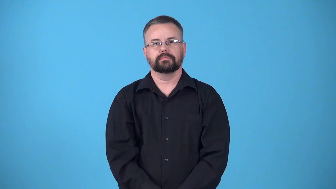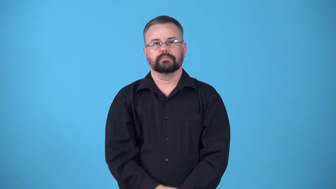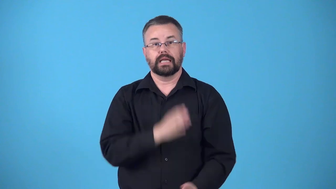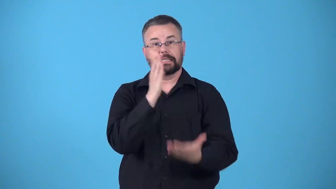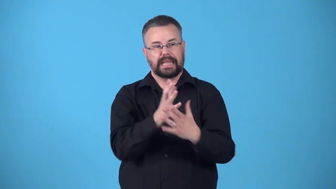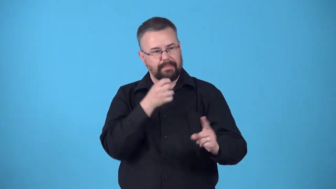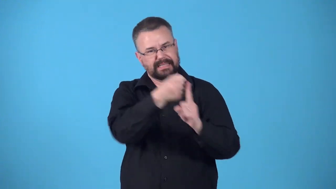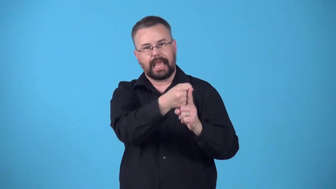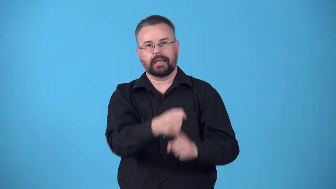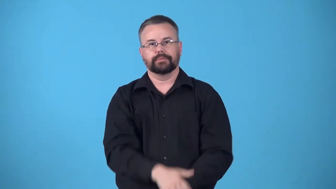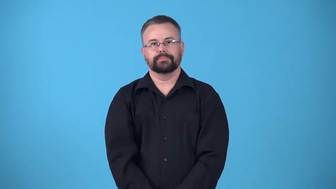call off the dogs, call the dogs off